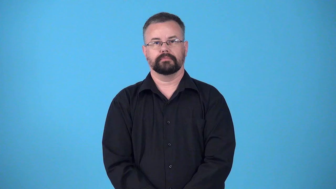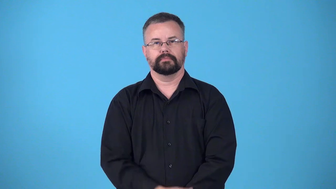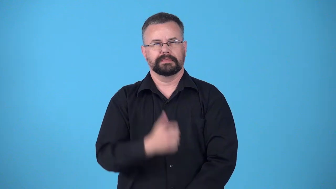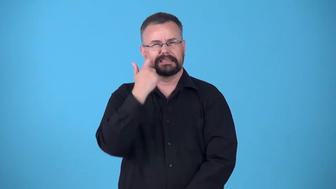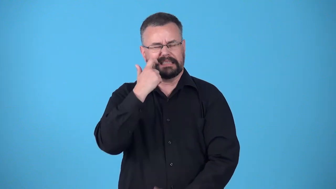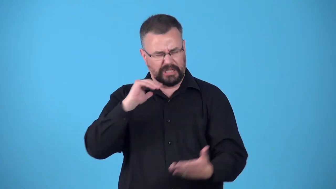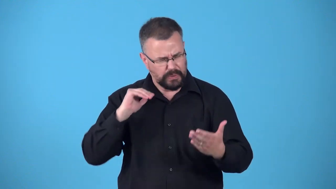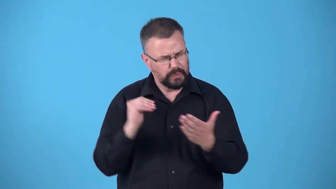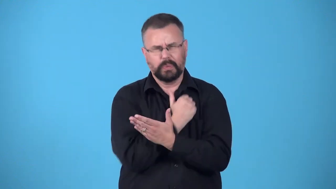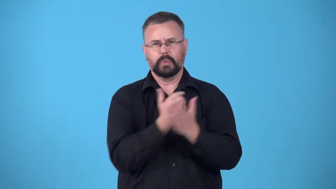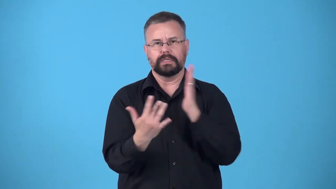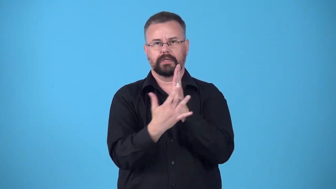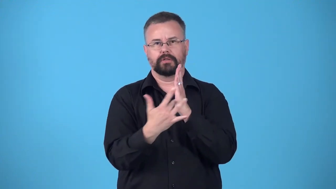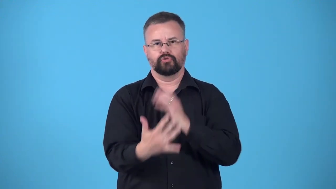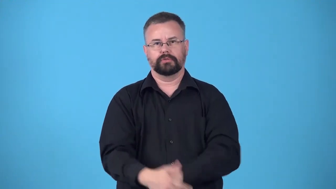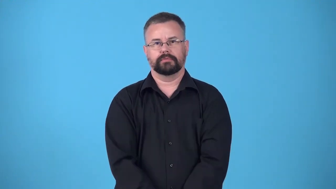cutting edge,forefront,leading edge,progressive